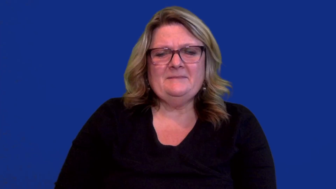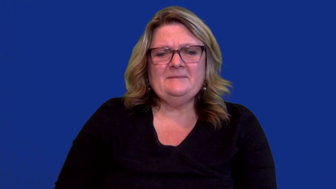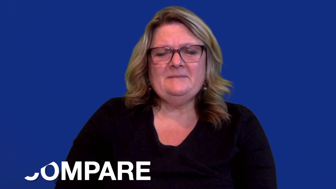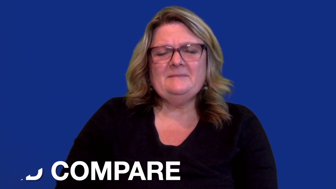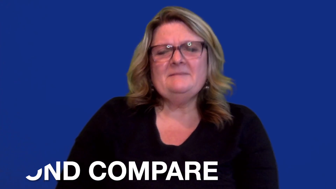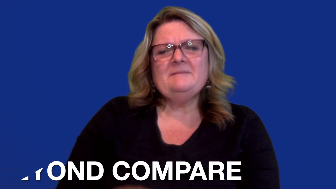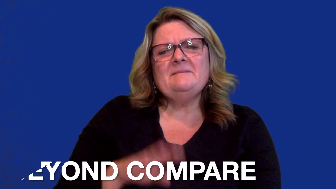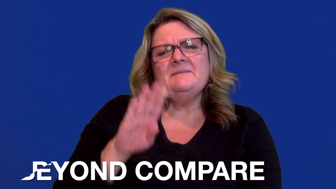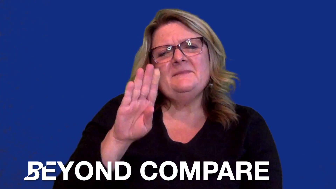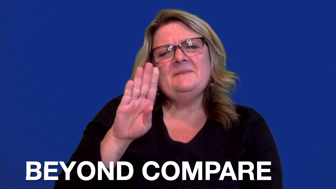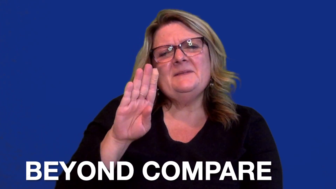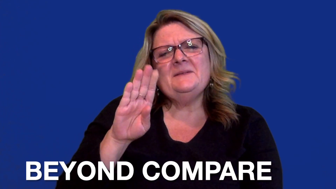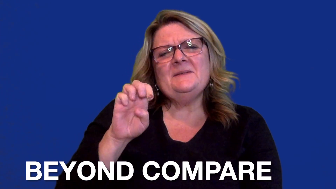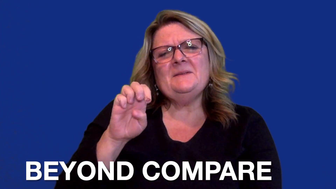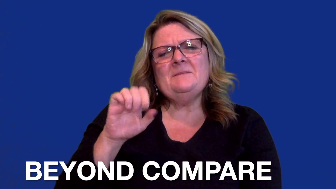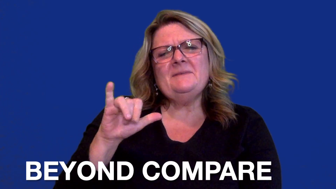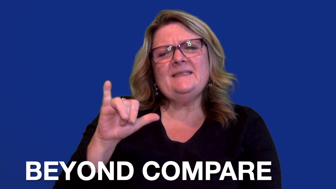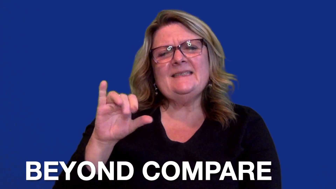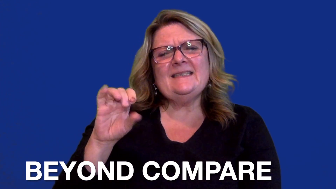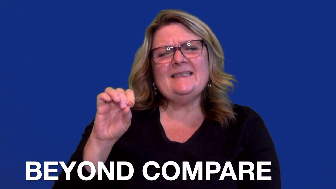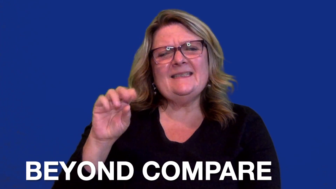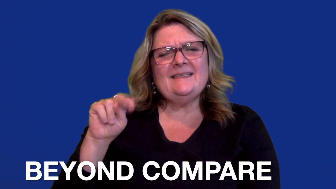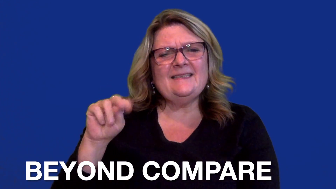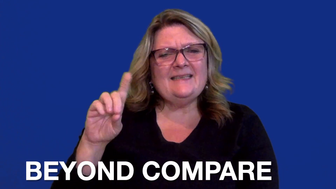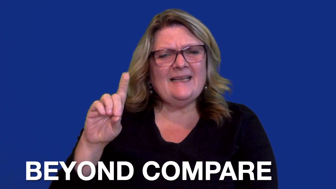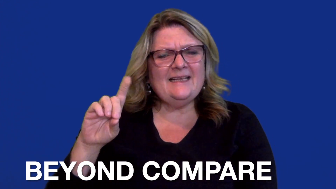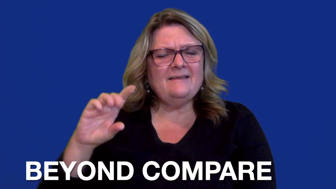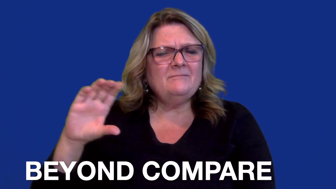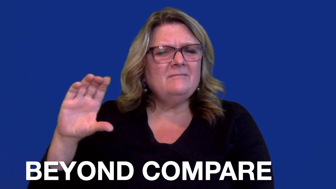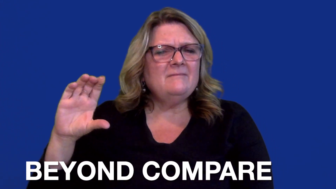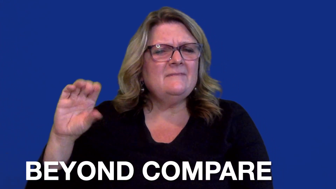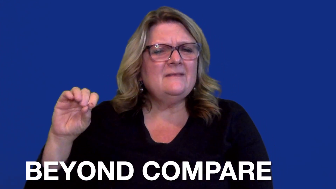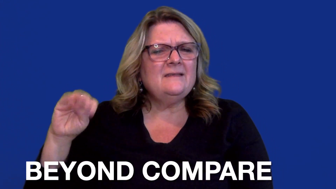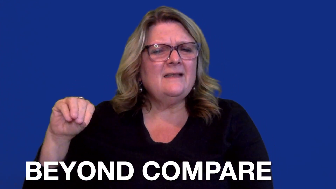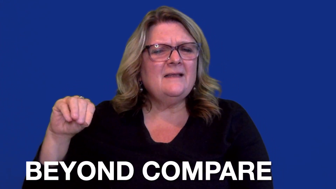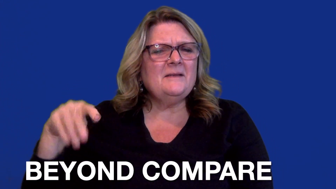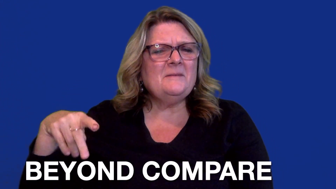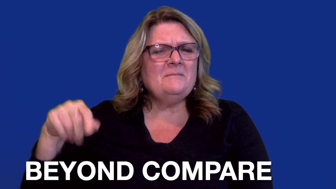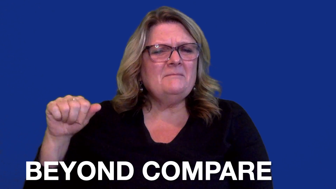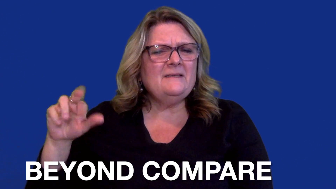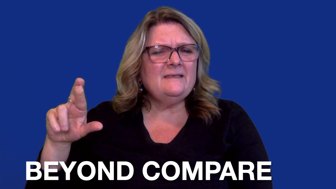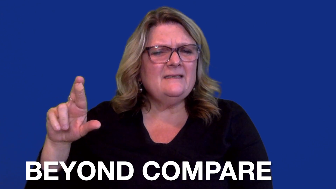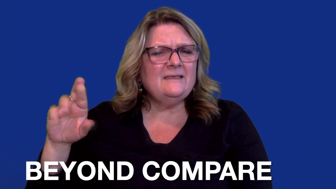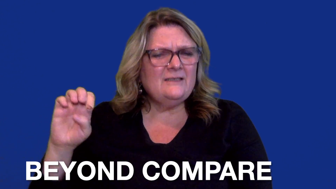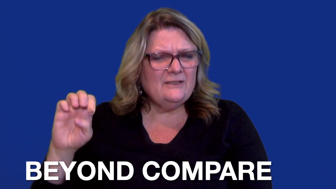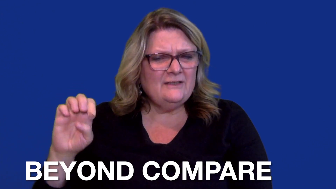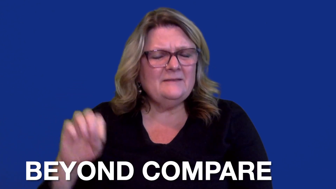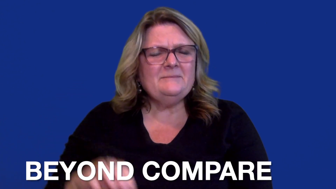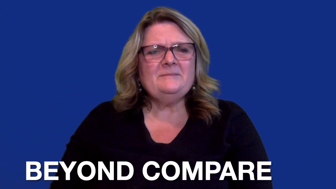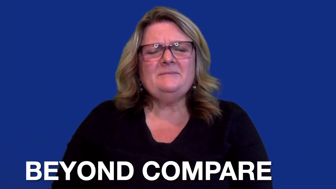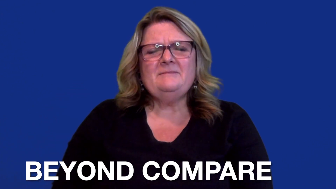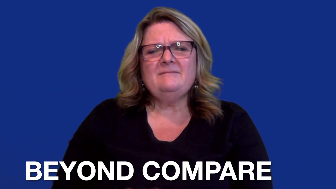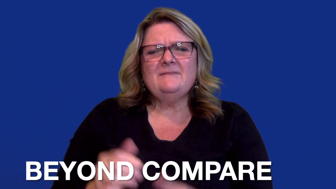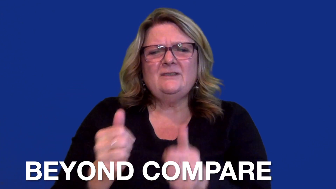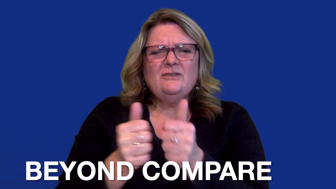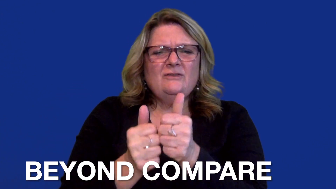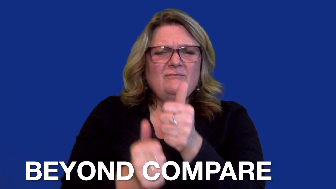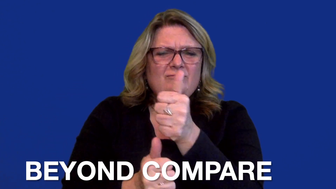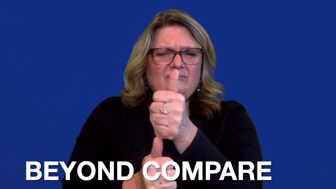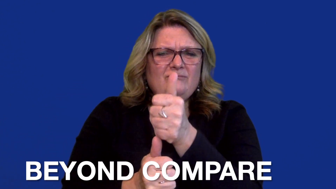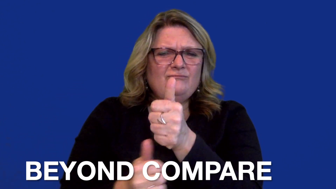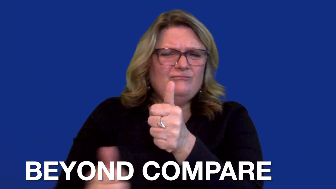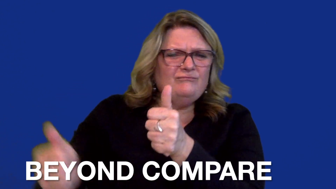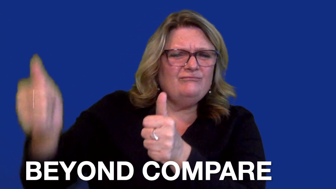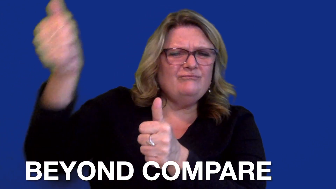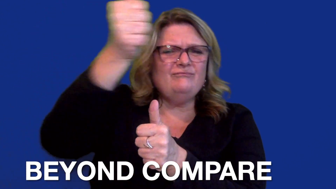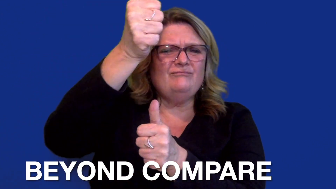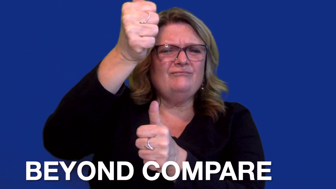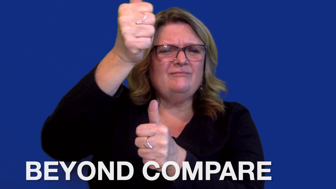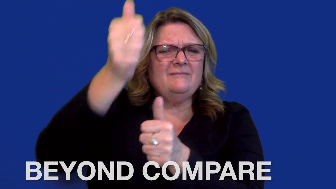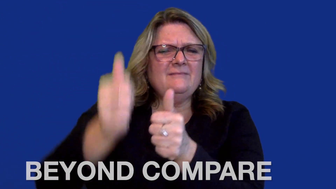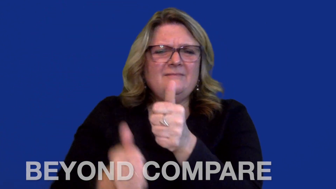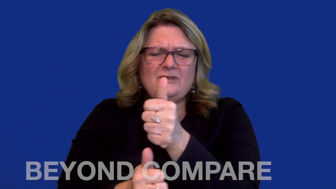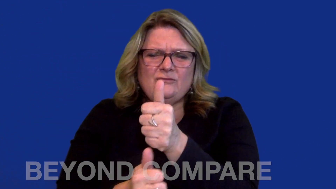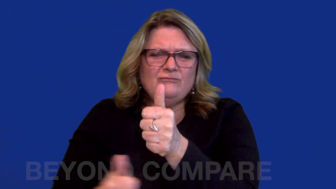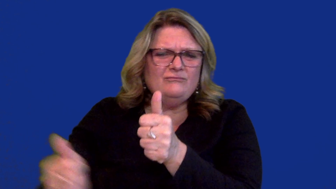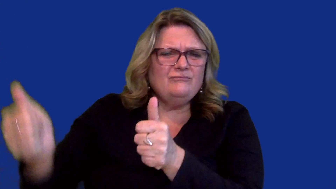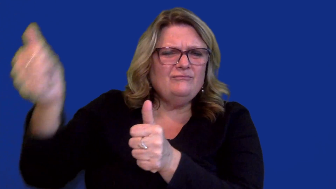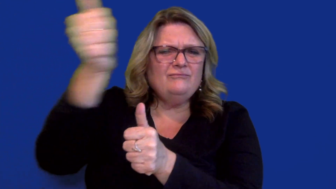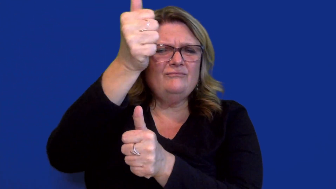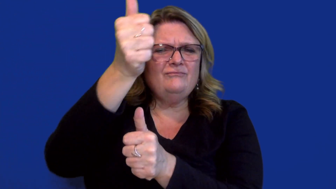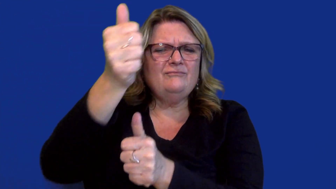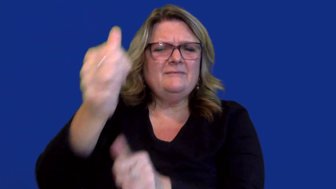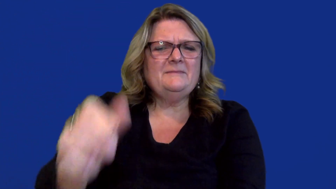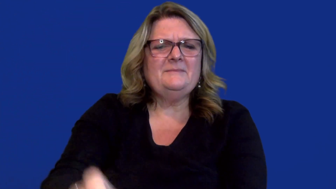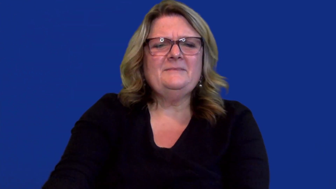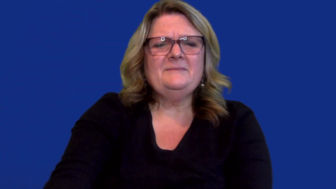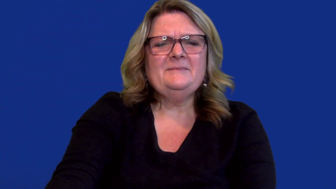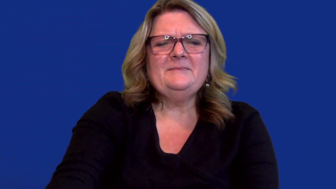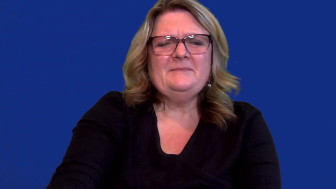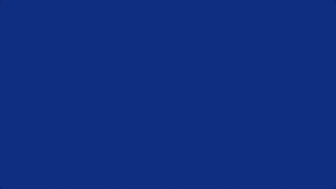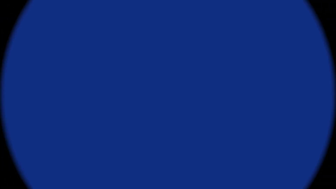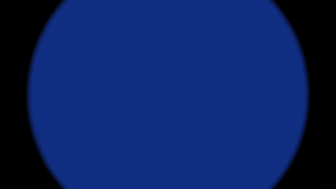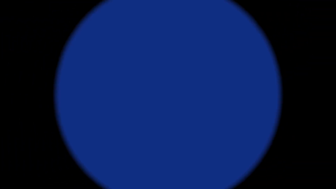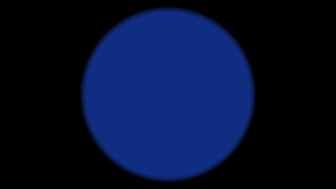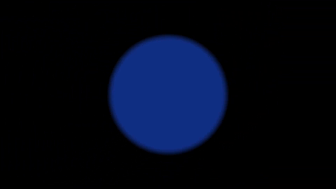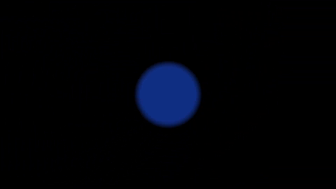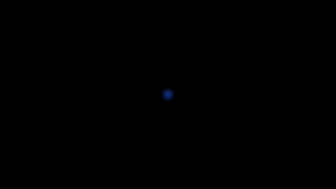BEYOND COMPARE